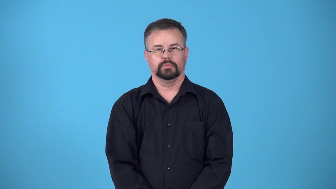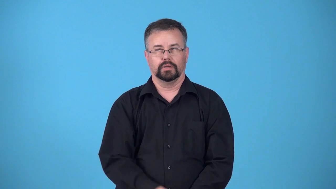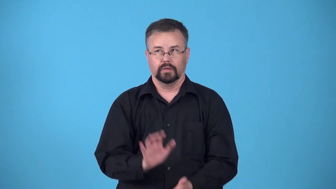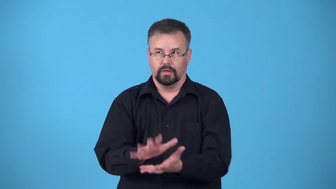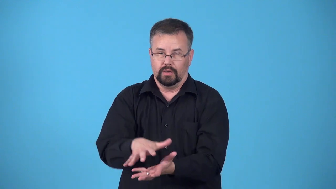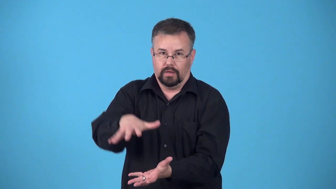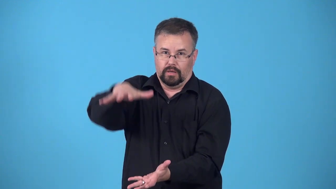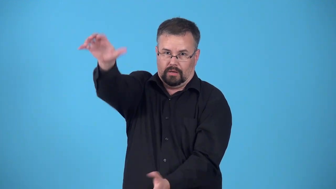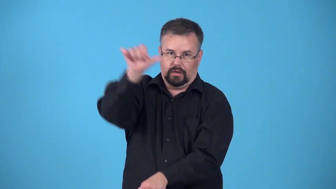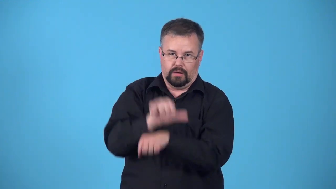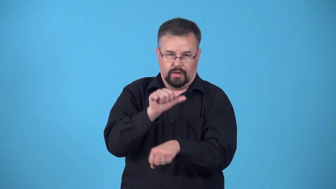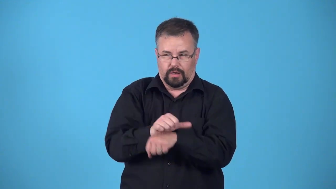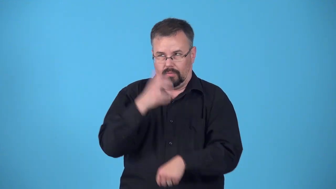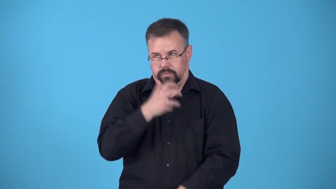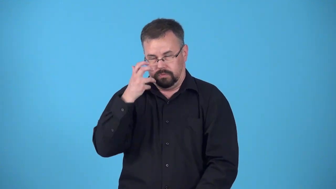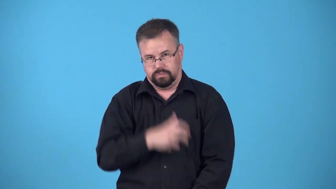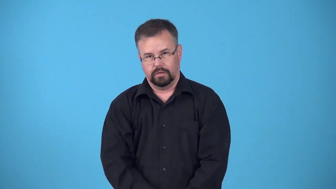up to the eyes, up to the neck, up to your eyes, up to your neck